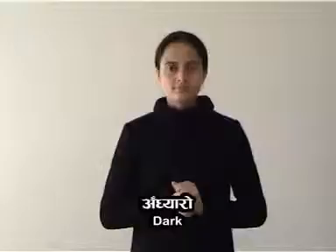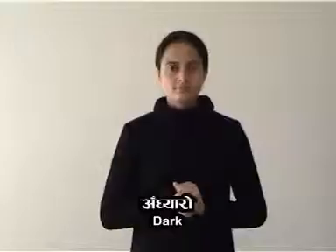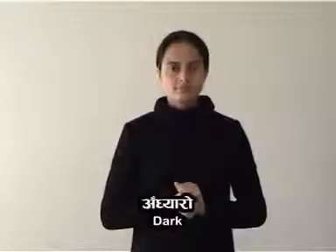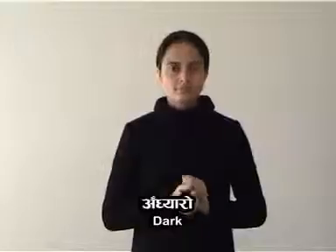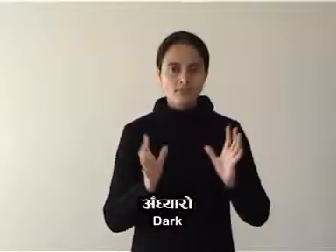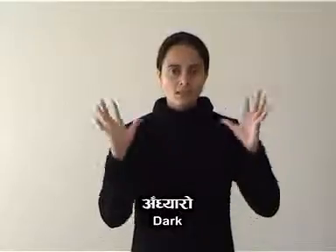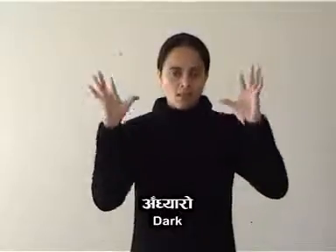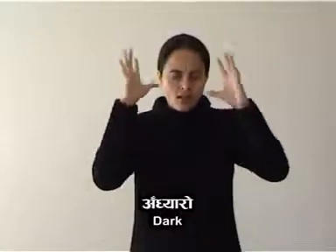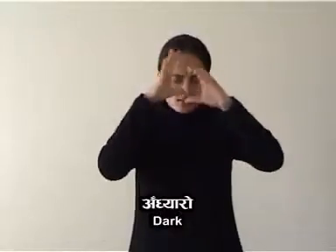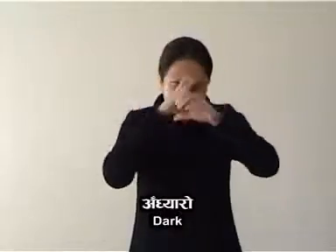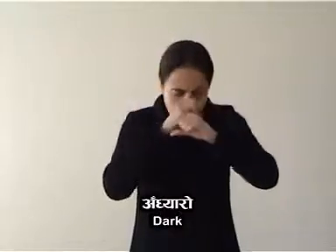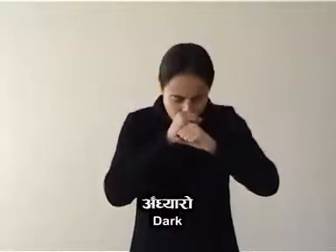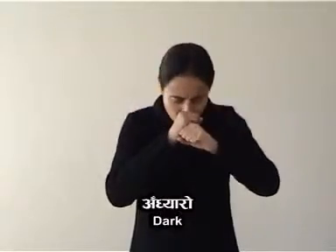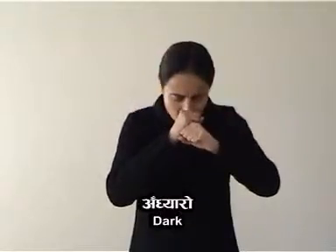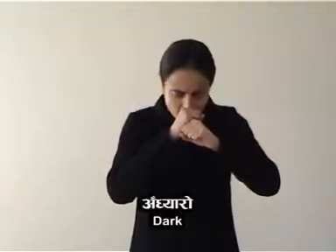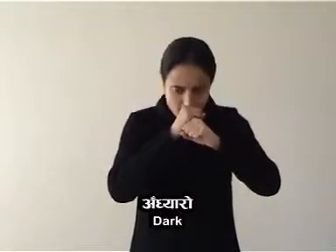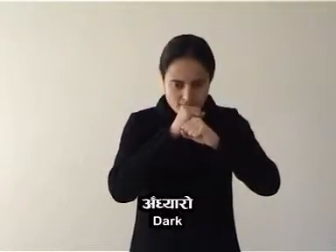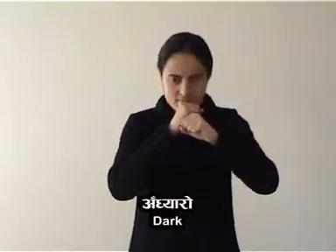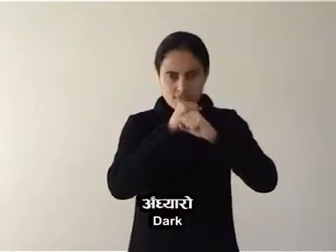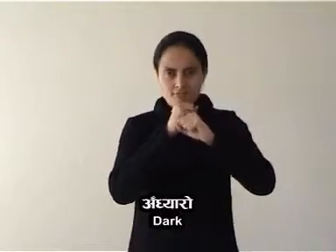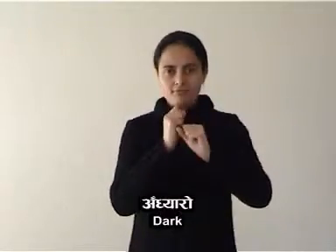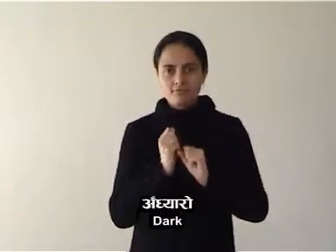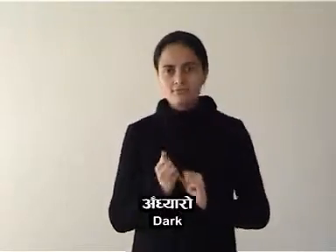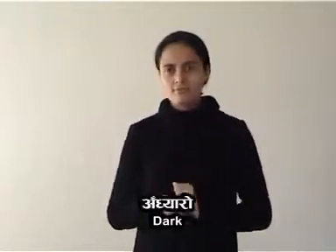darkcolored